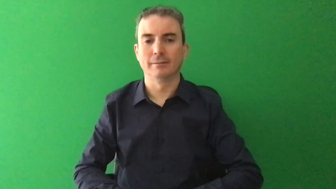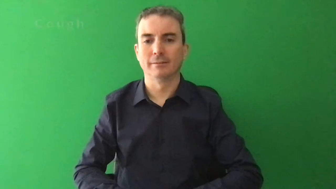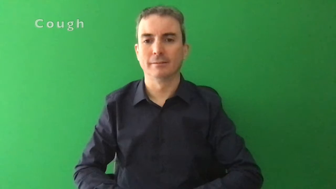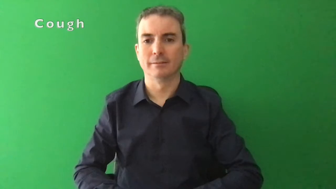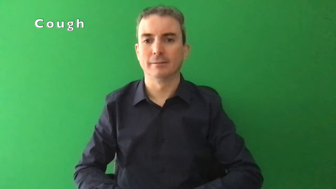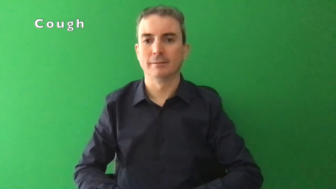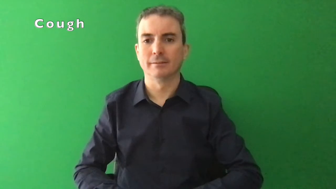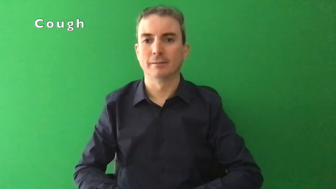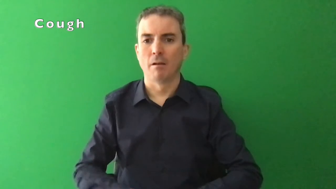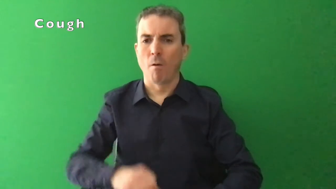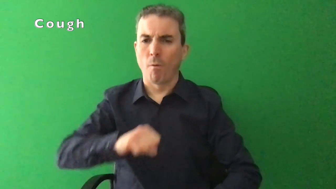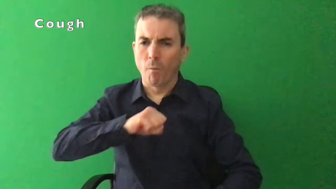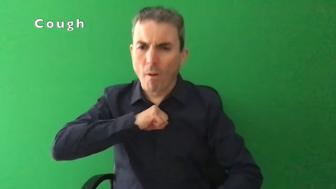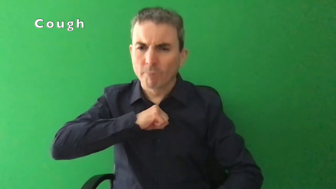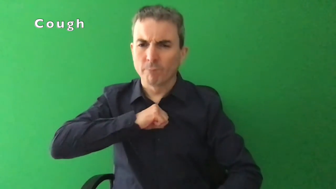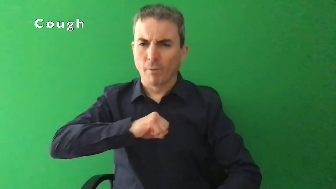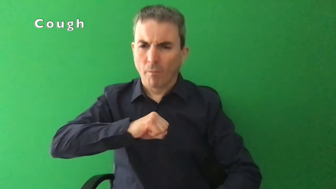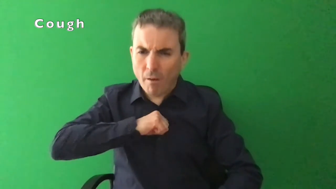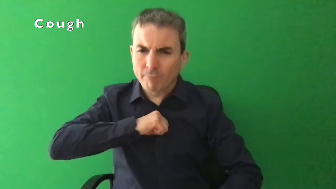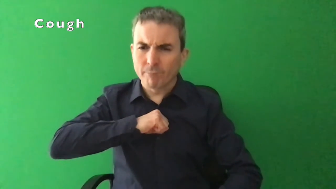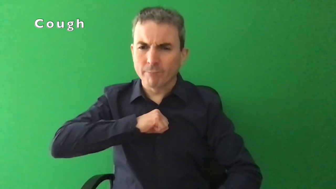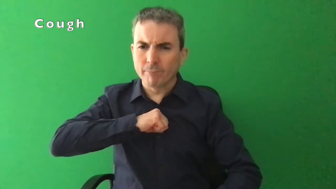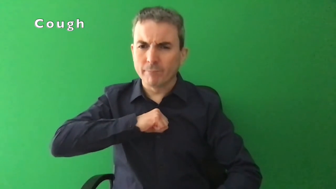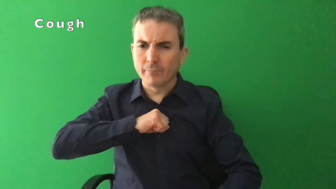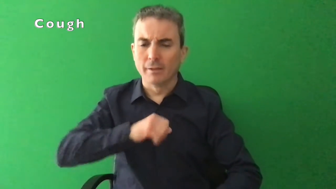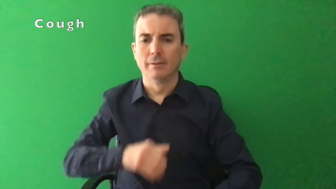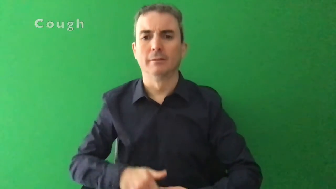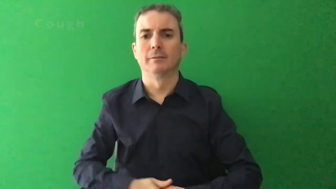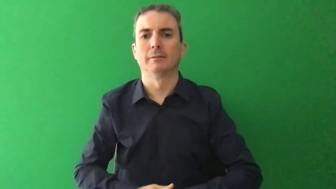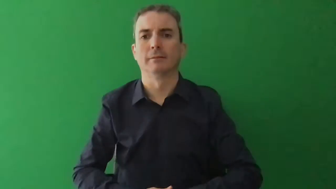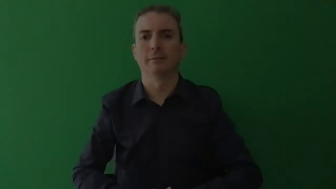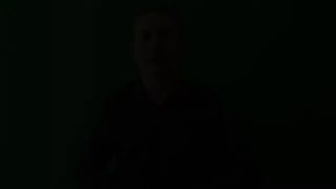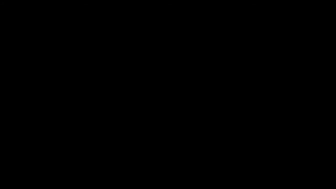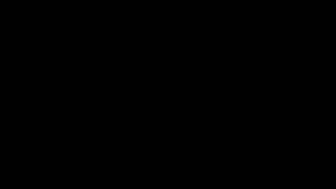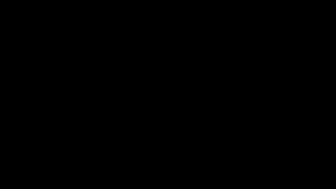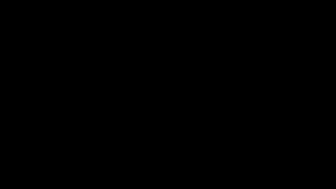Cough